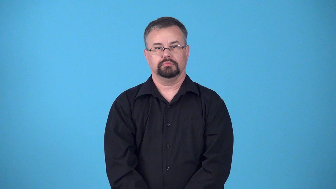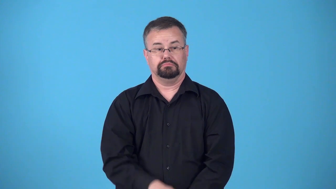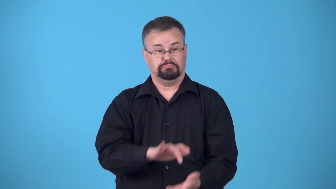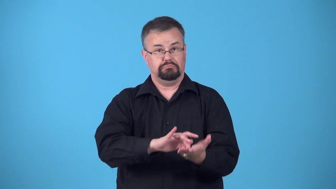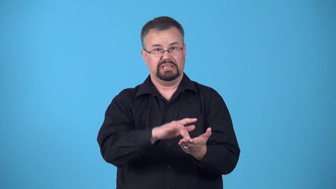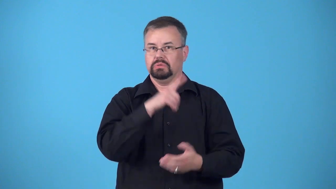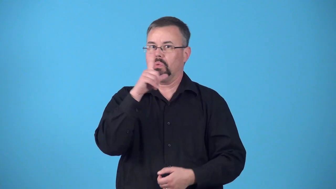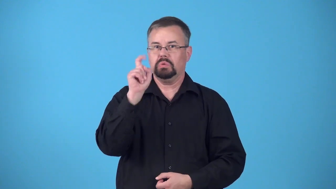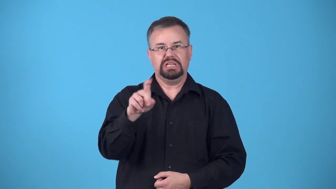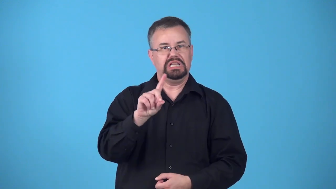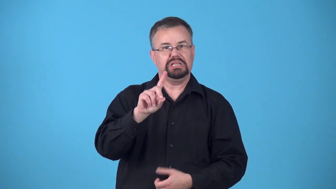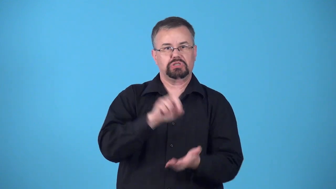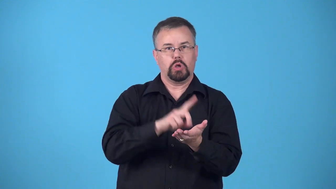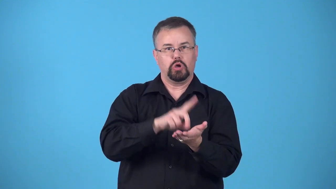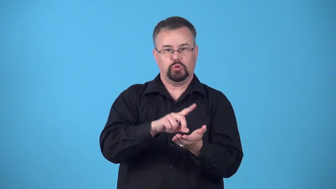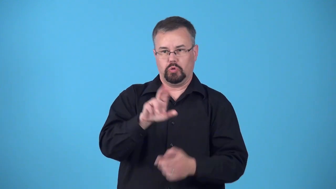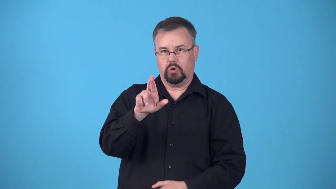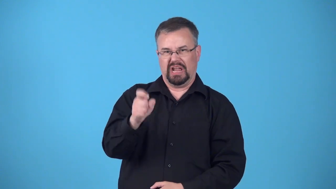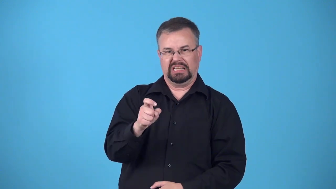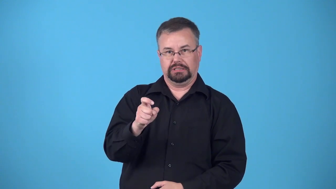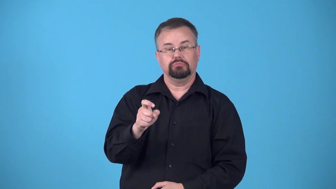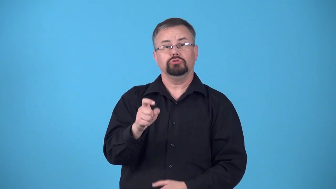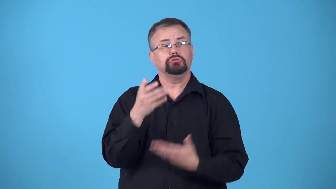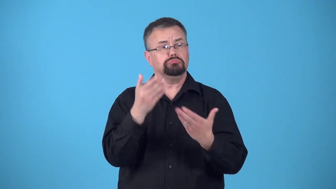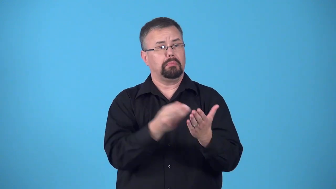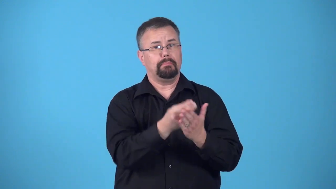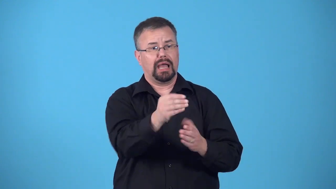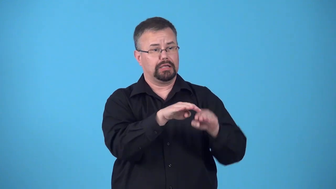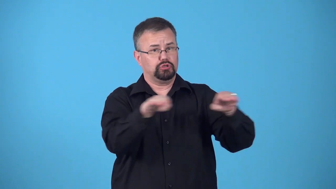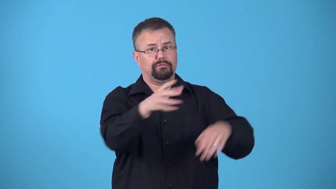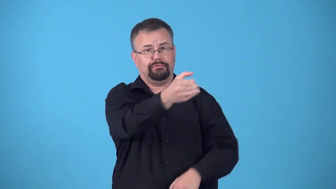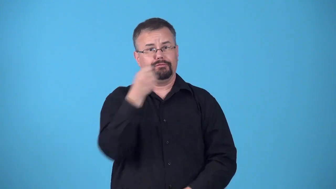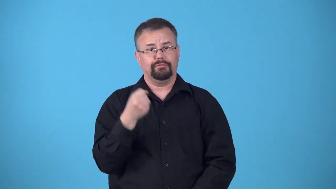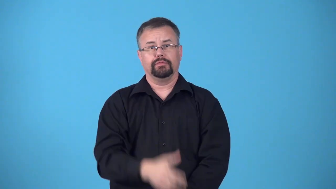over the counter